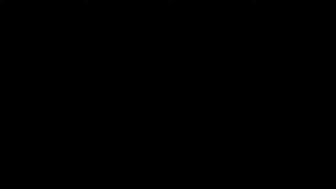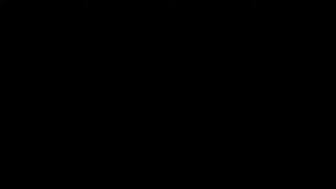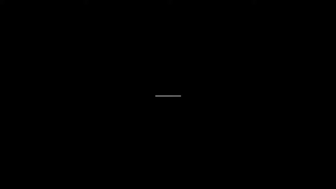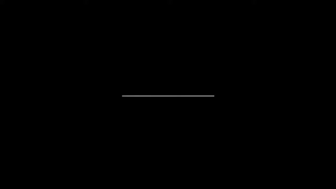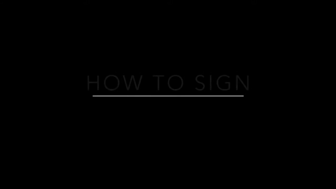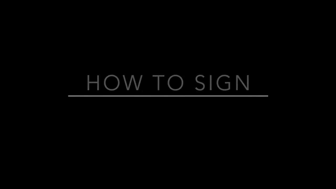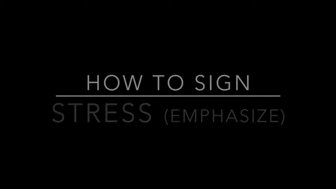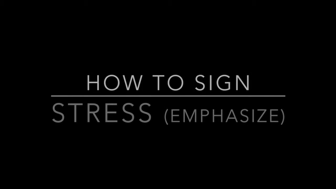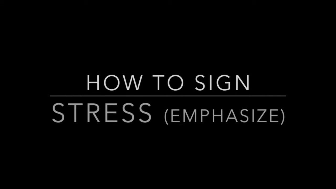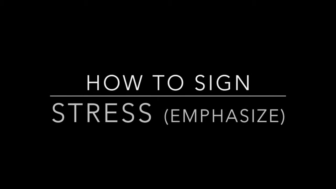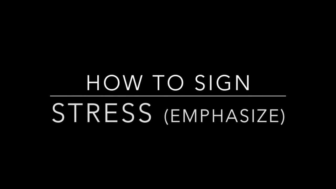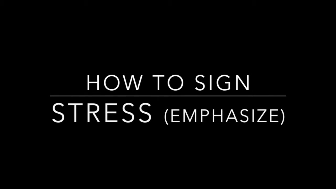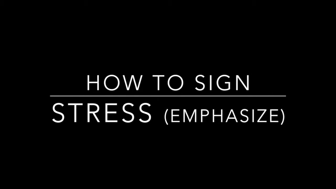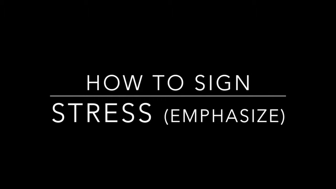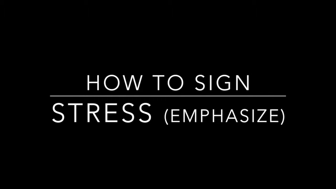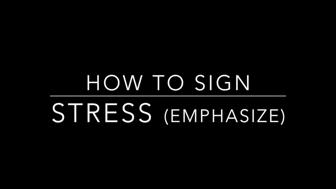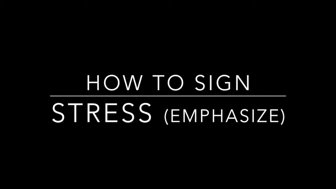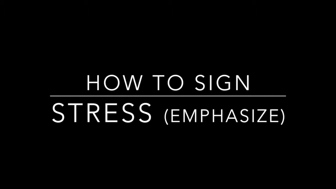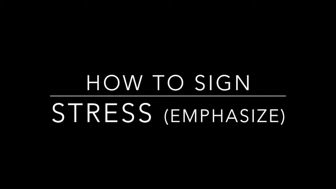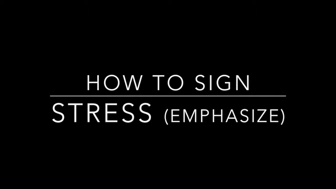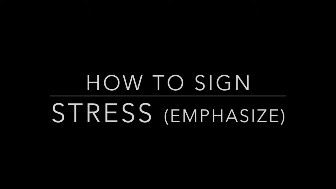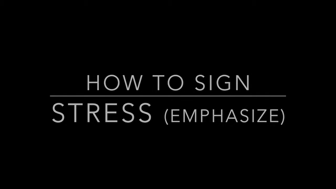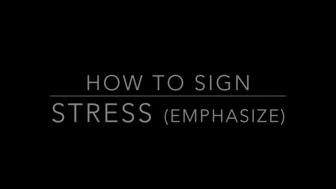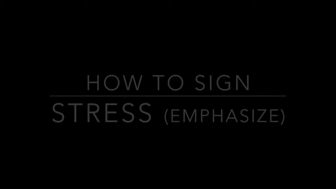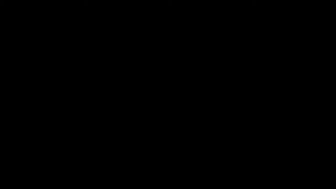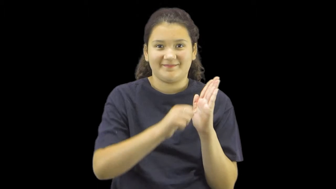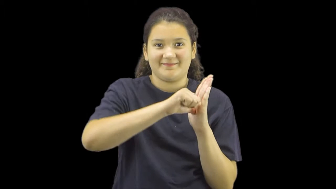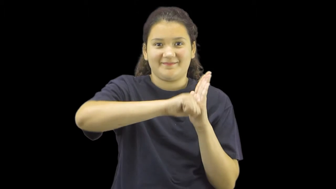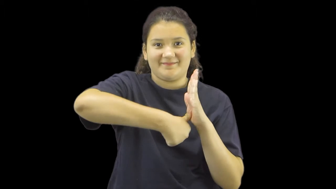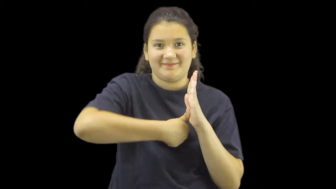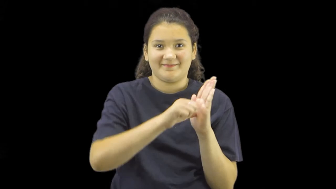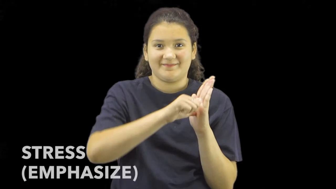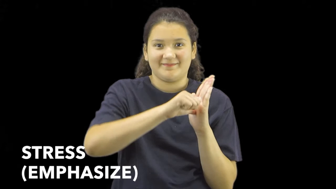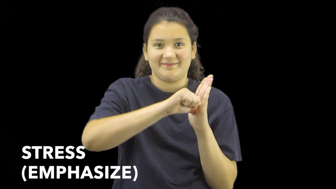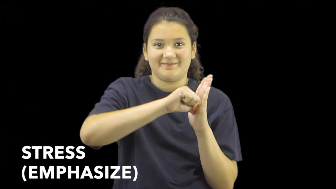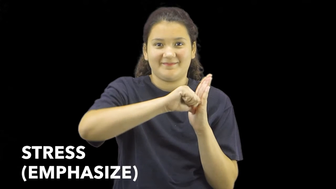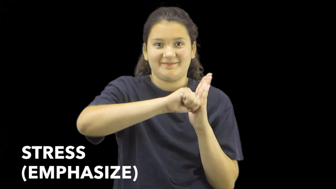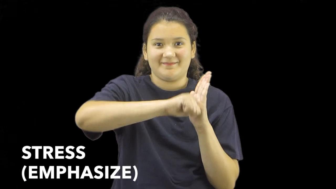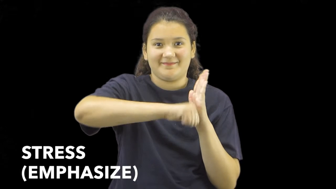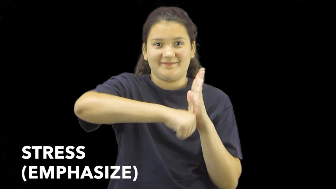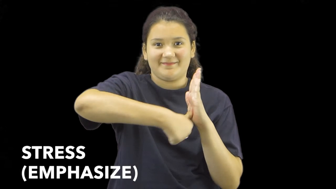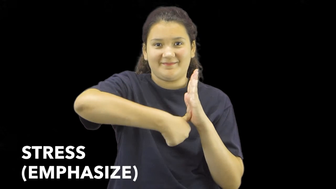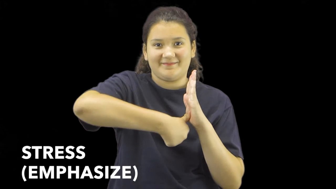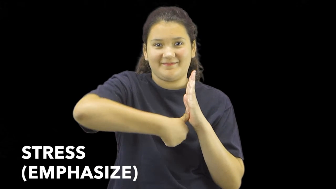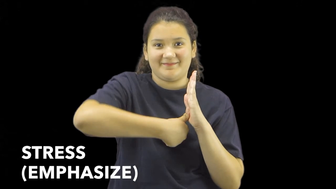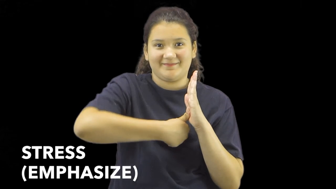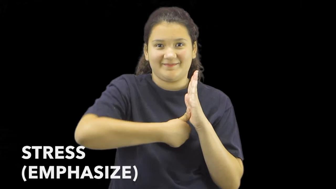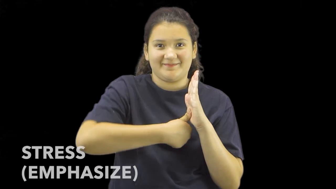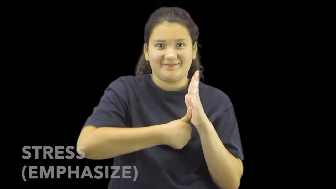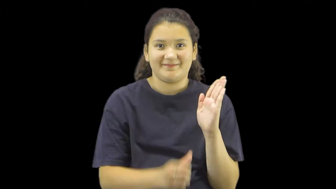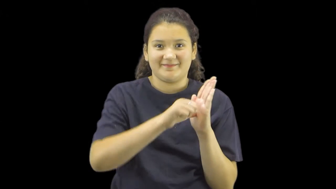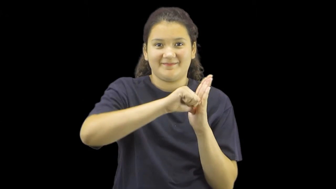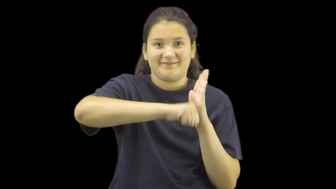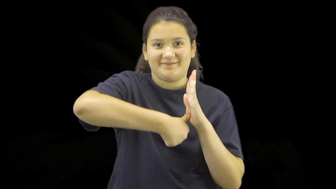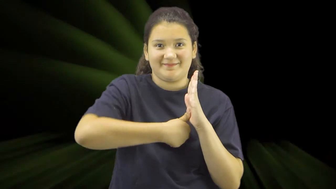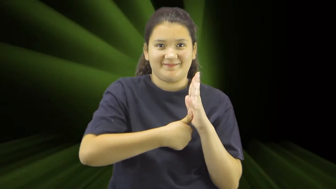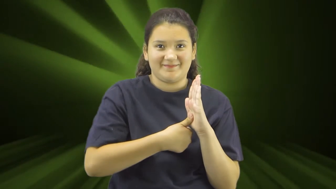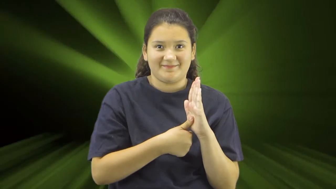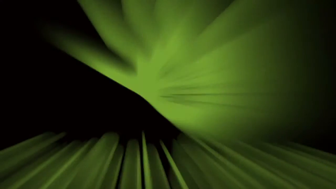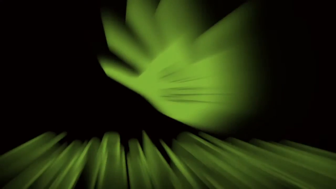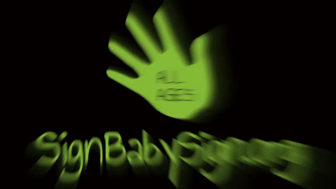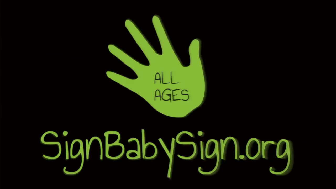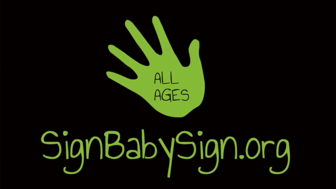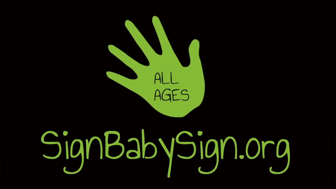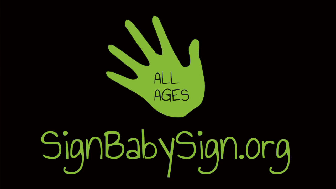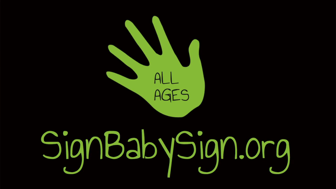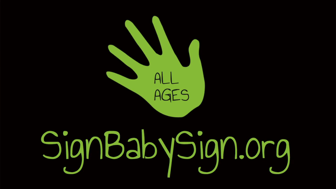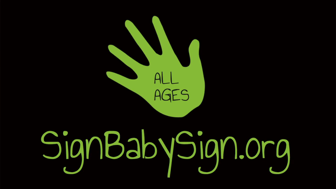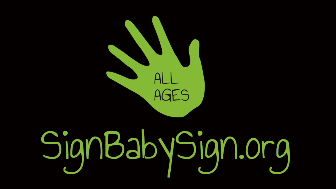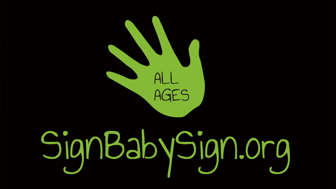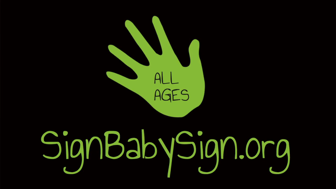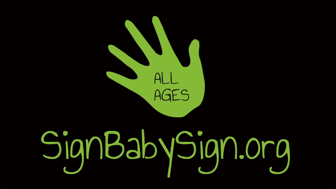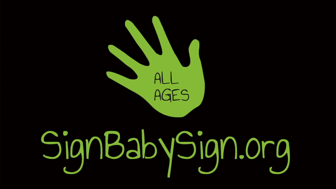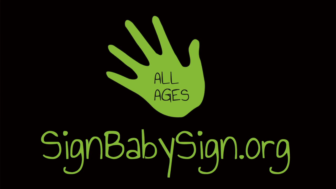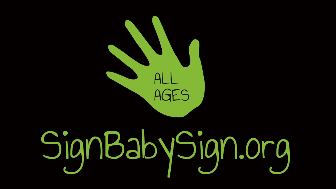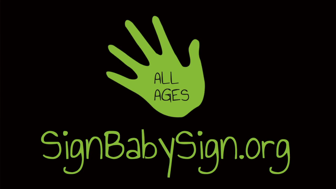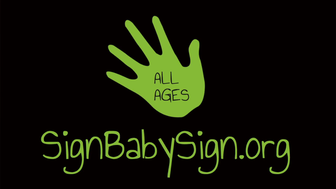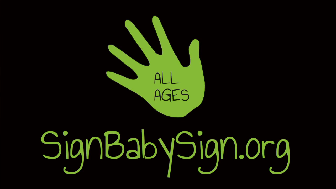Stress (Emphasize)